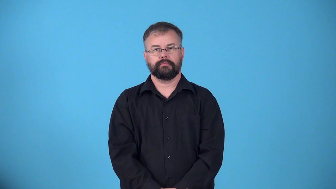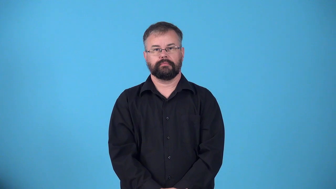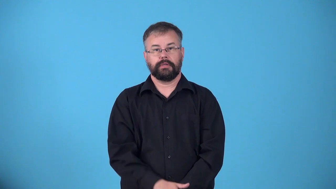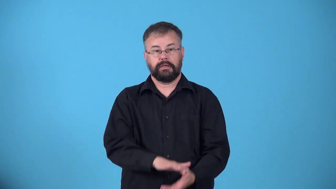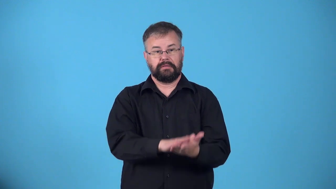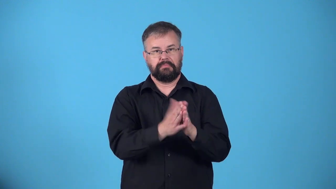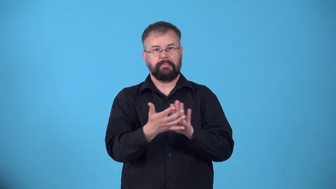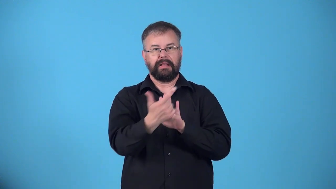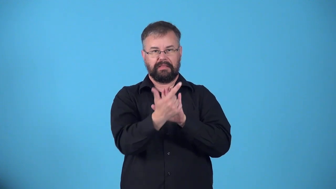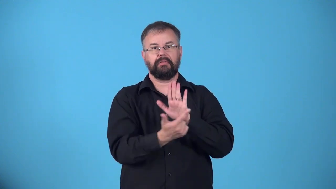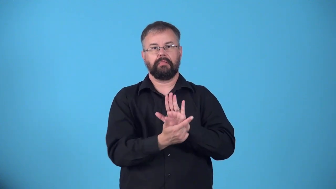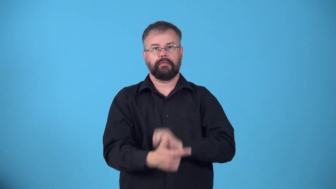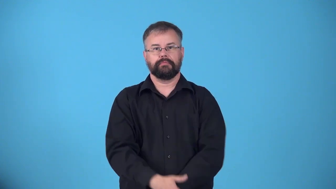legalize,legitimization